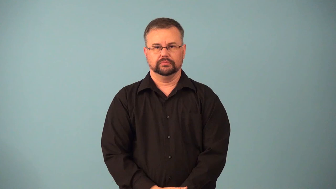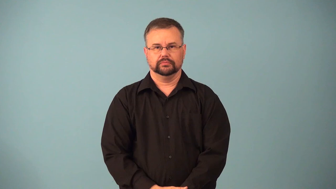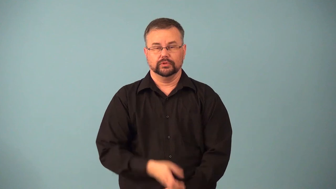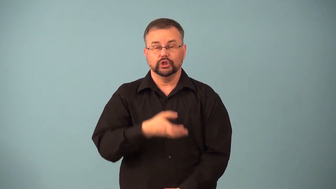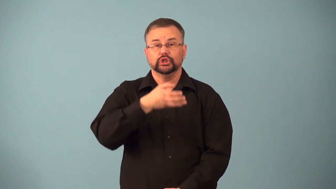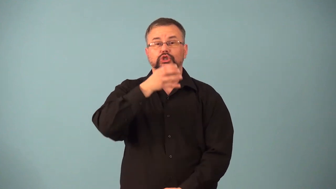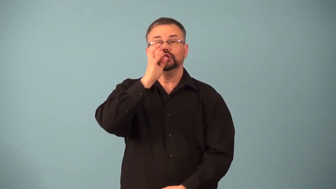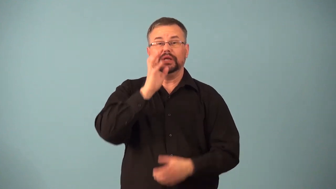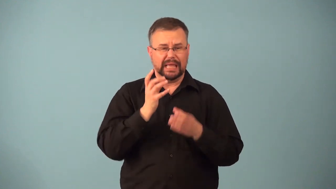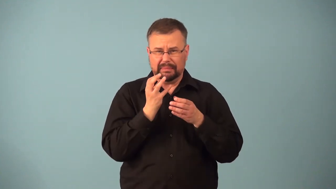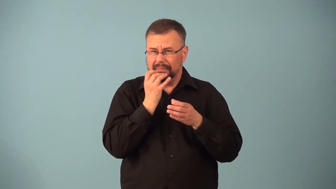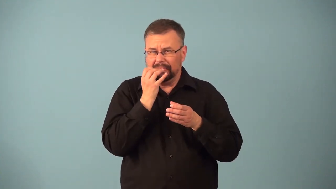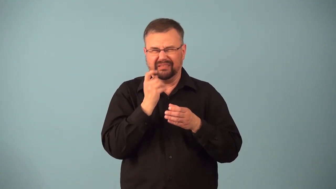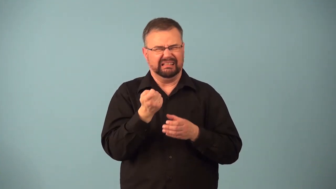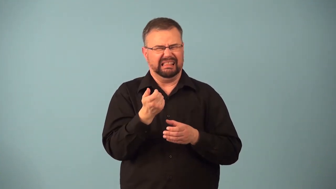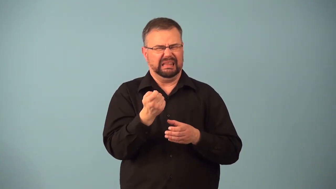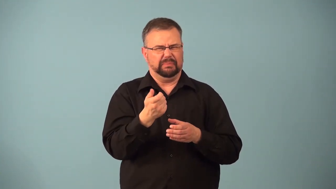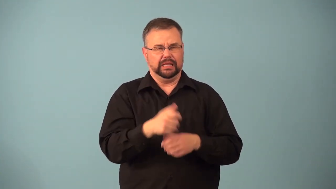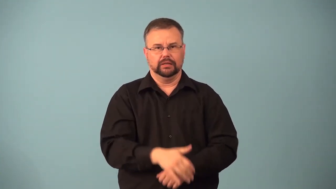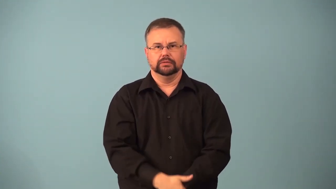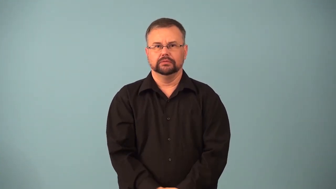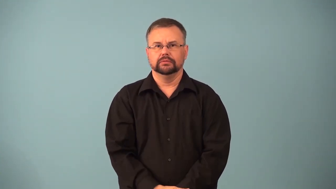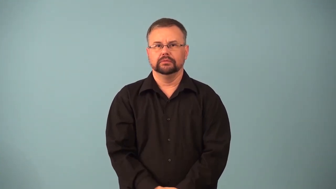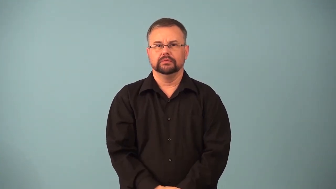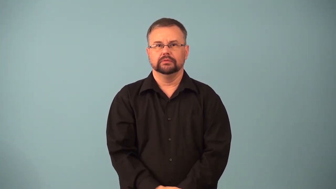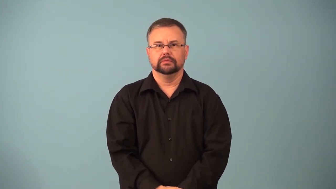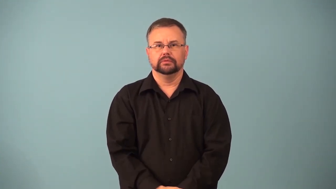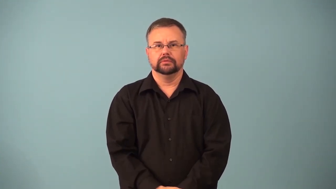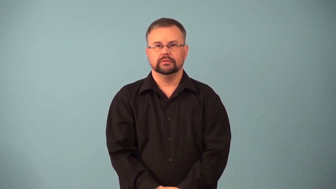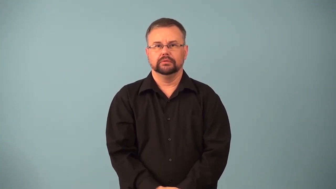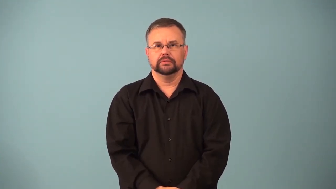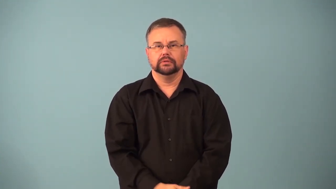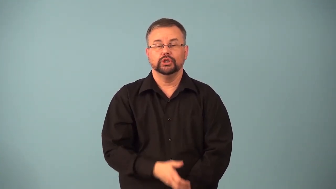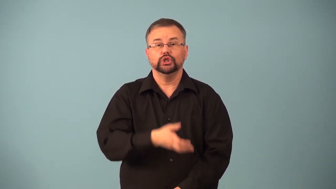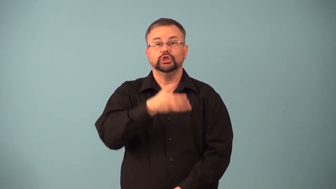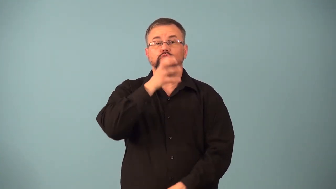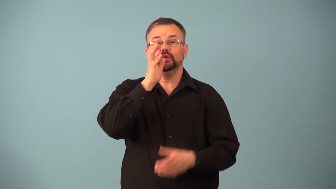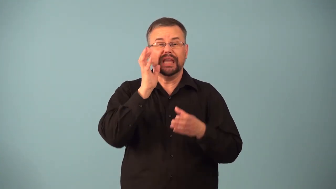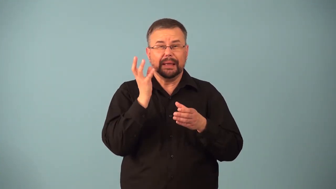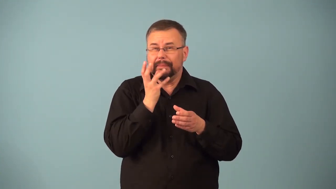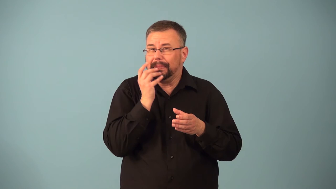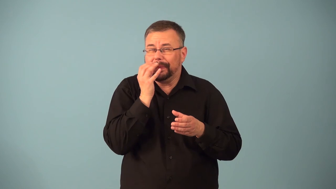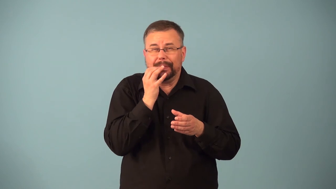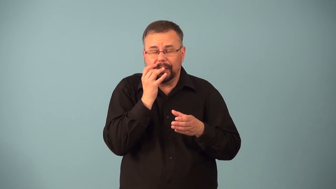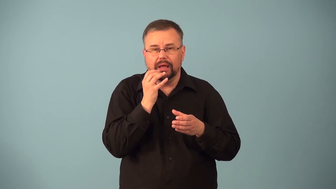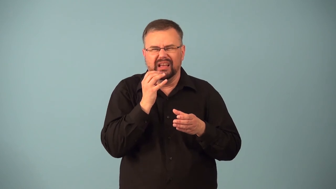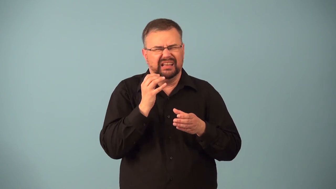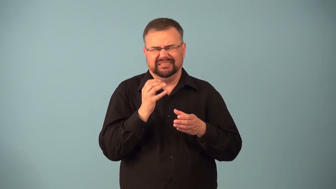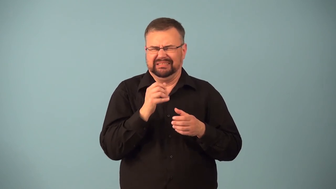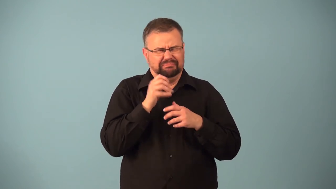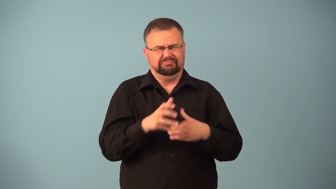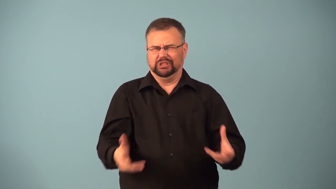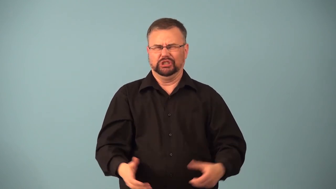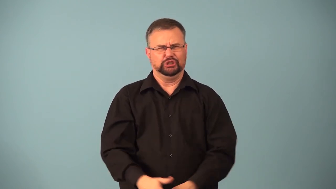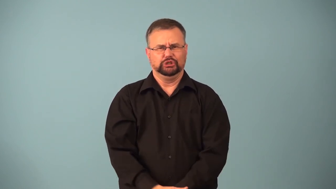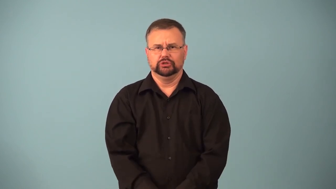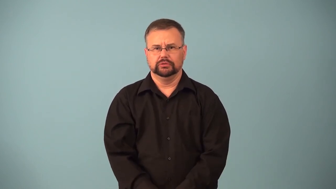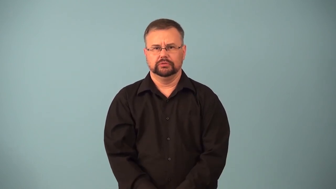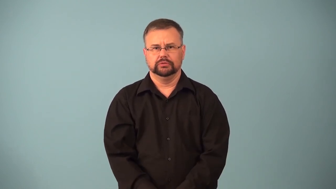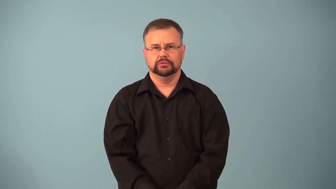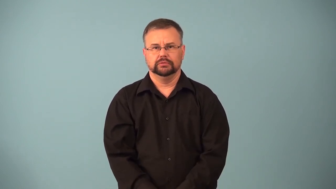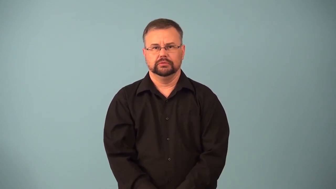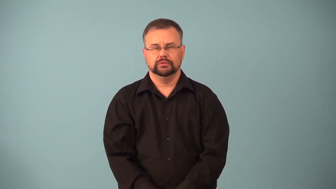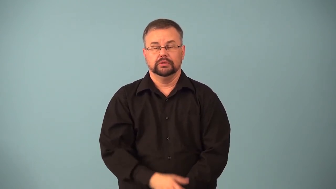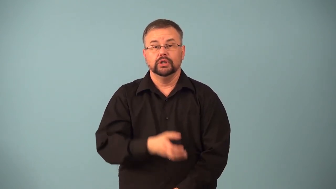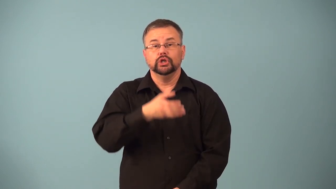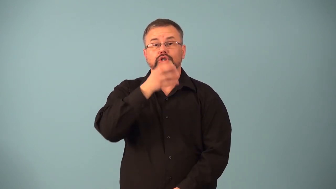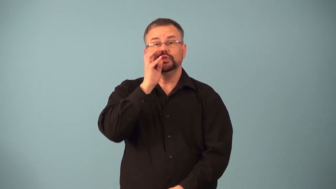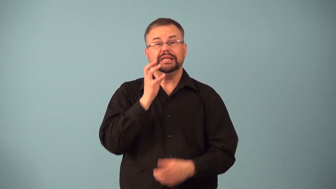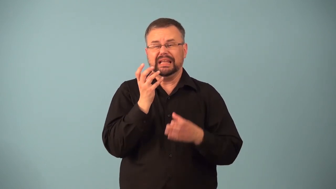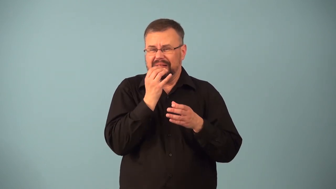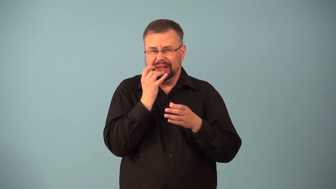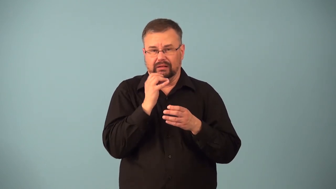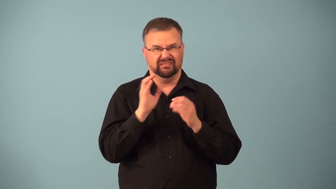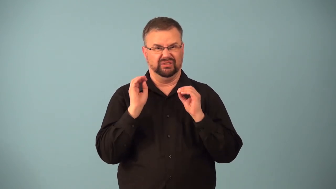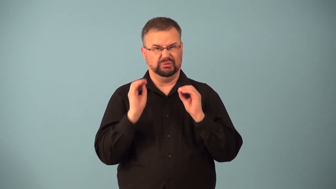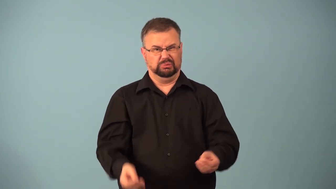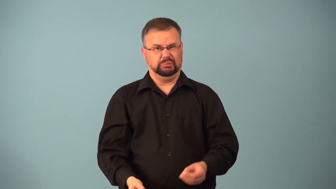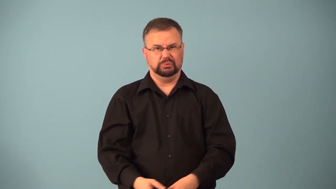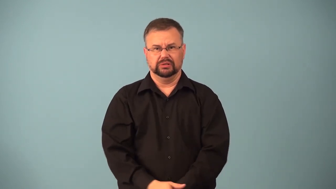flat,flatter,flattest